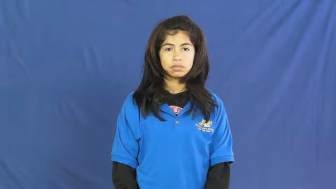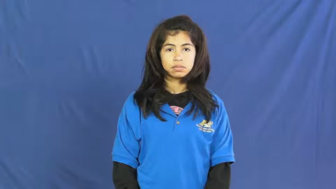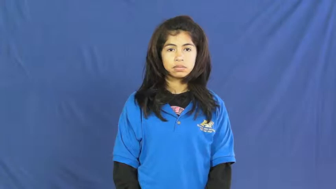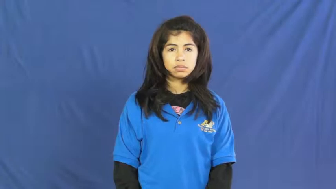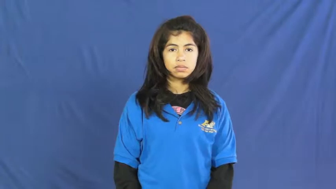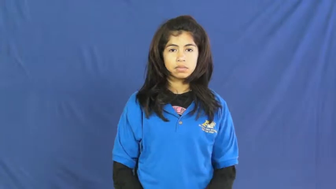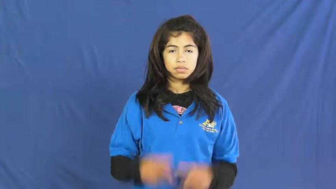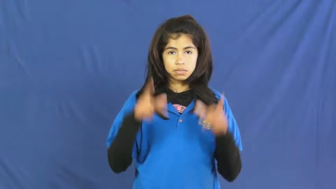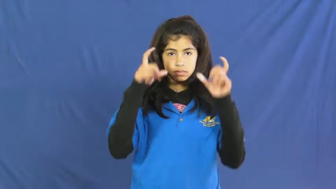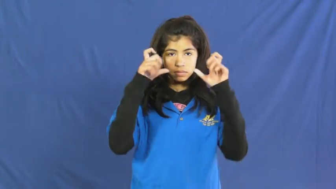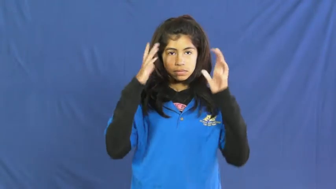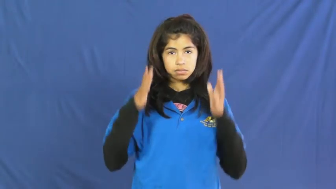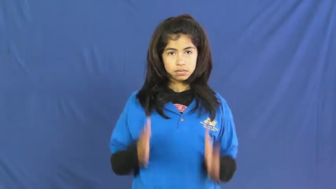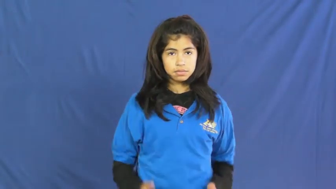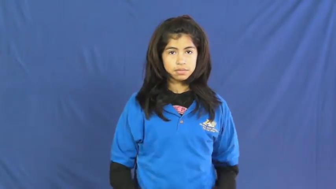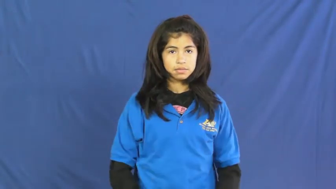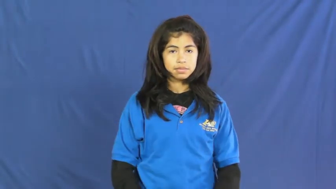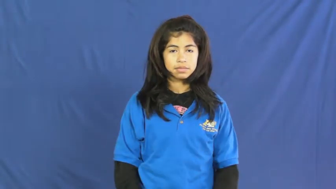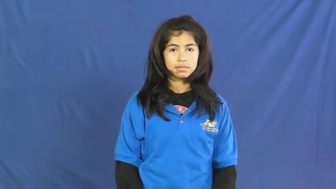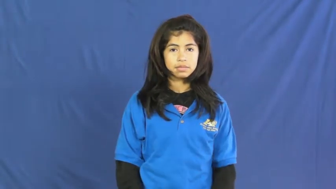photographer